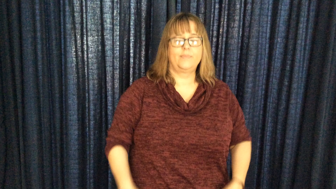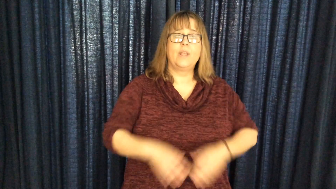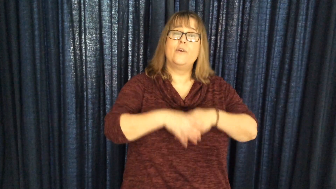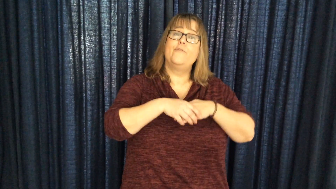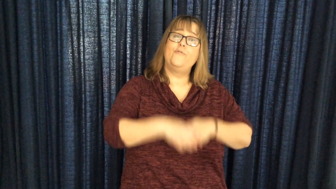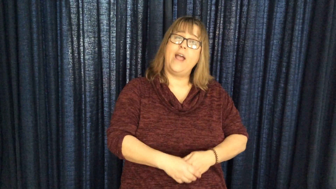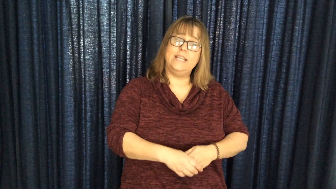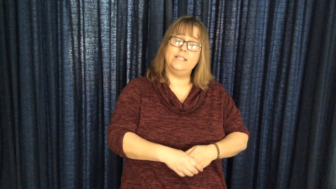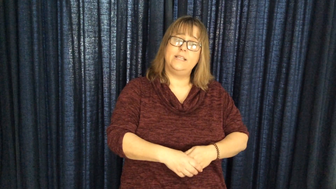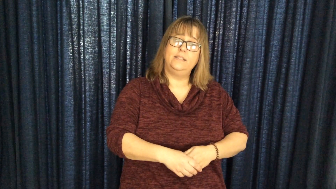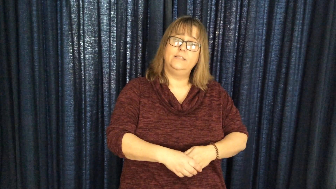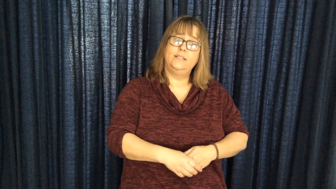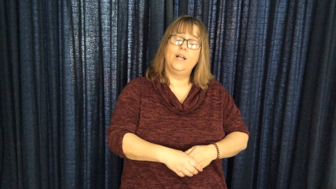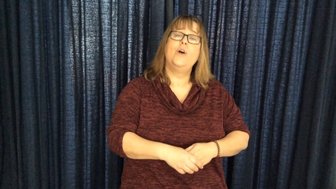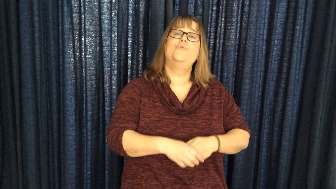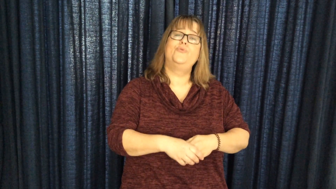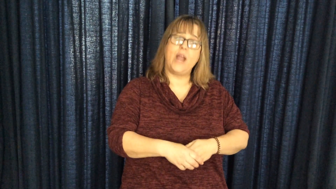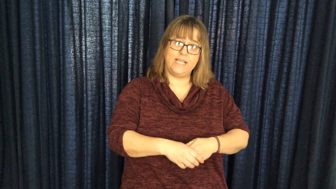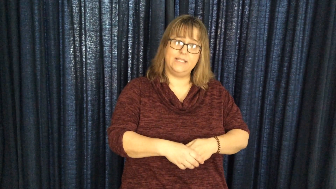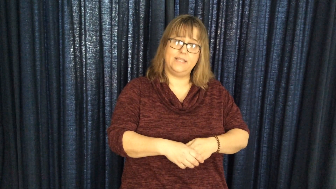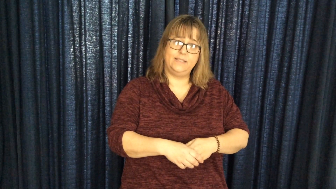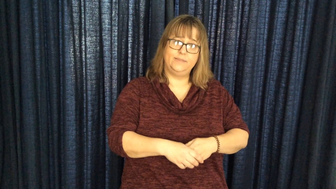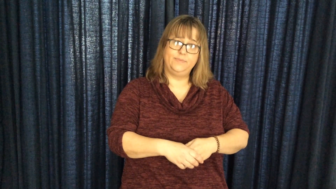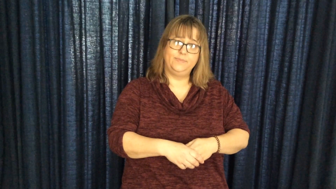Friend